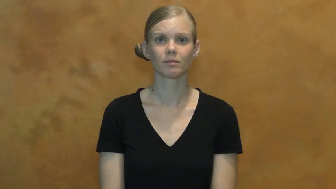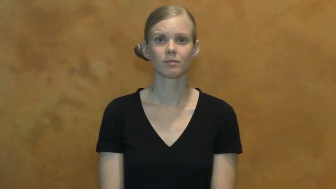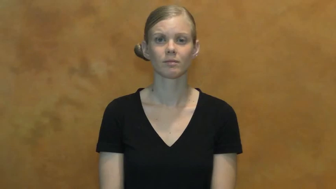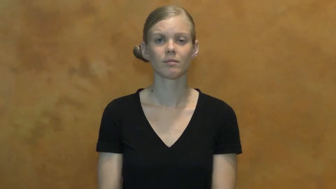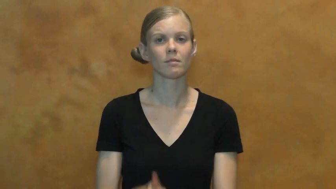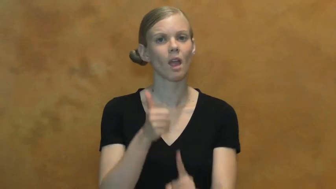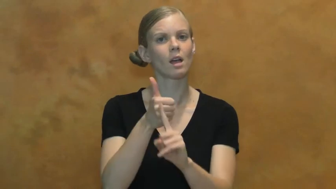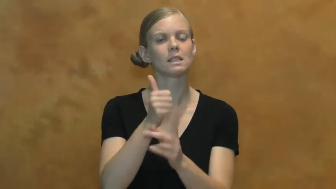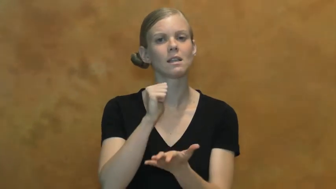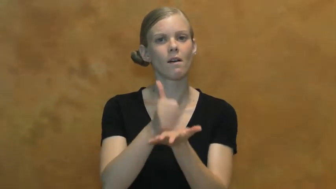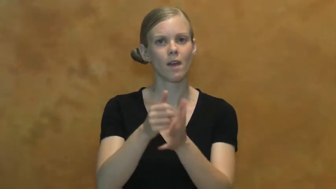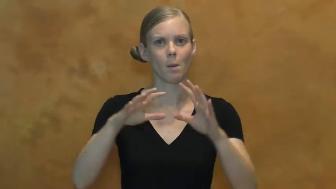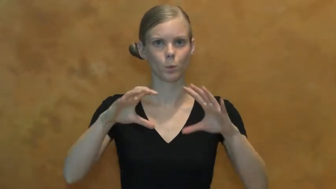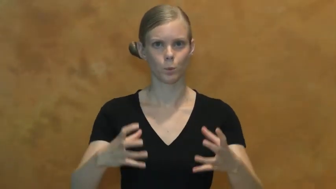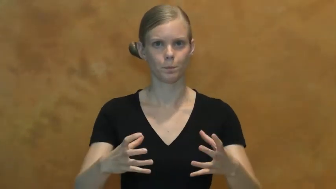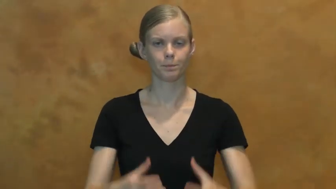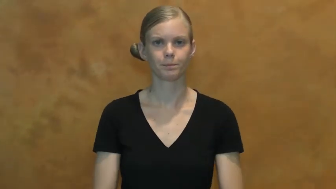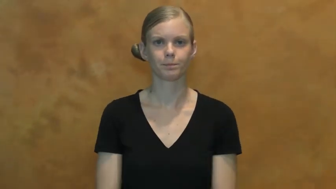self help group